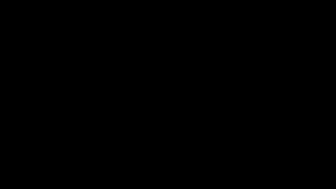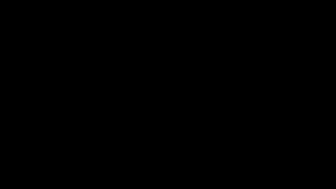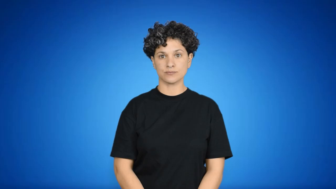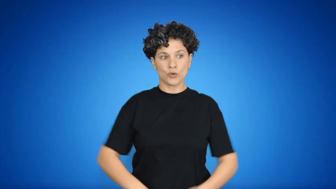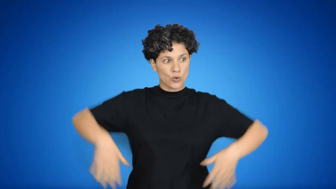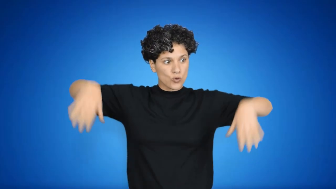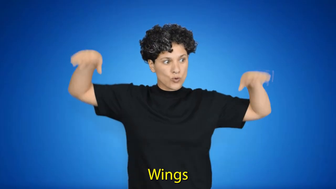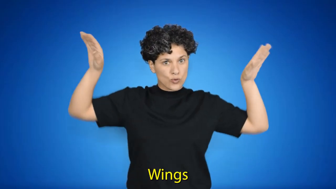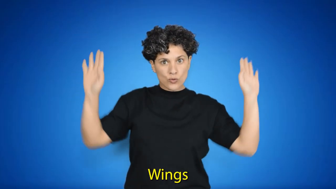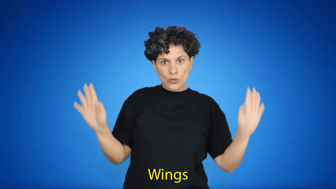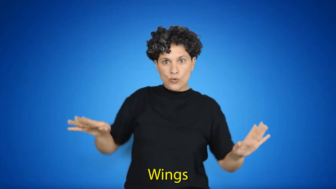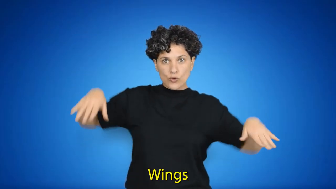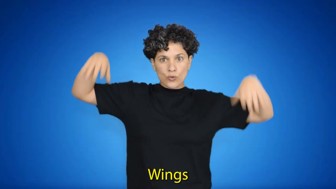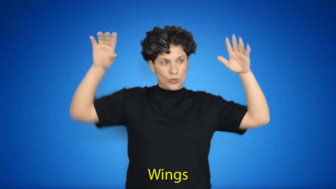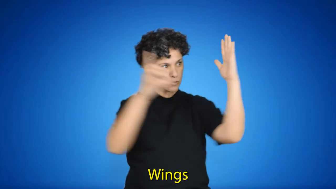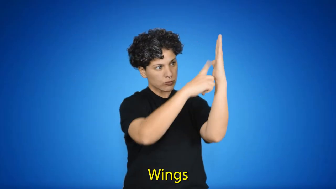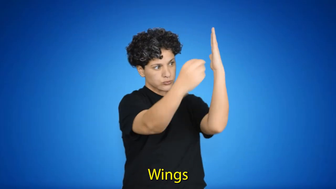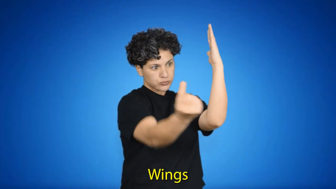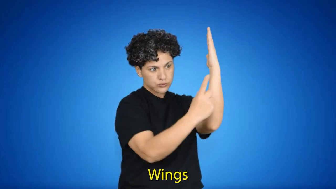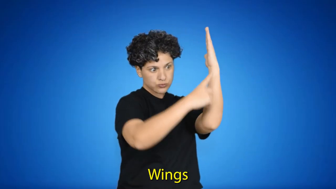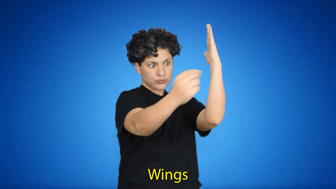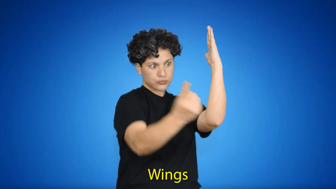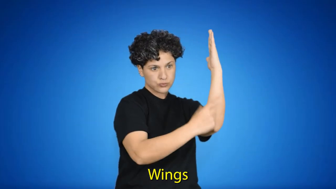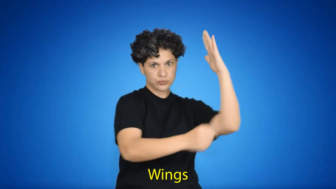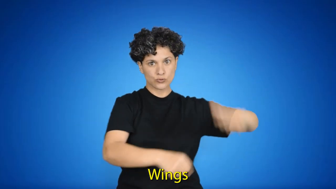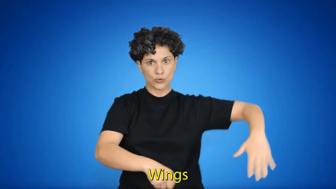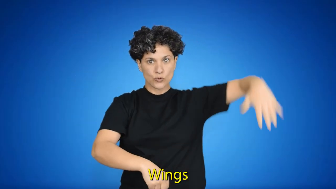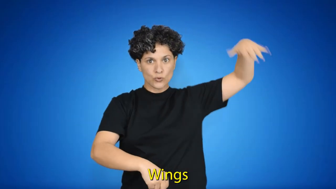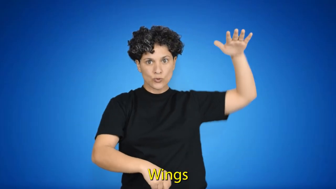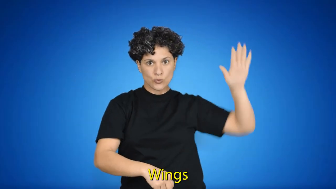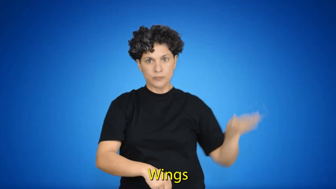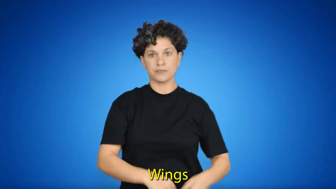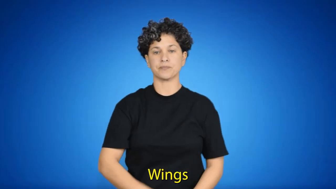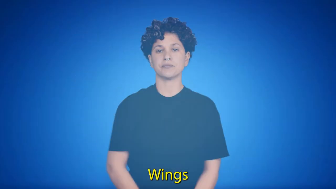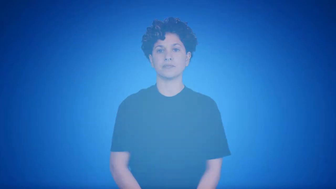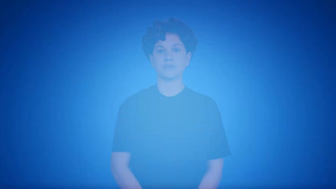Wings